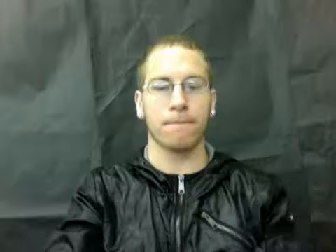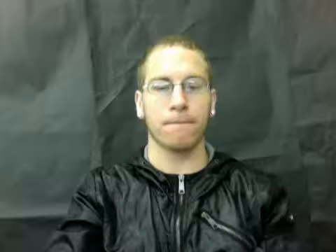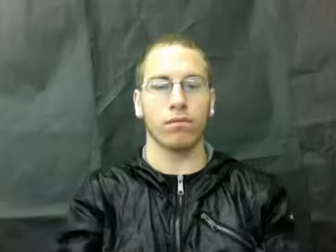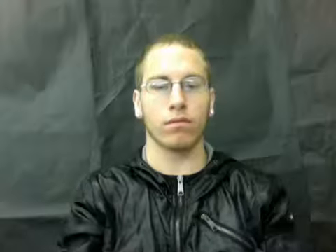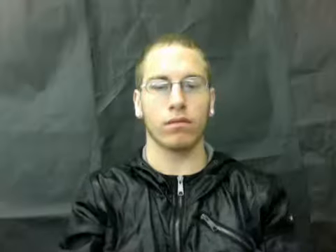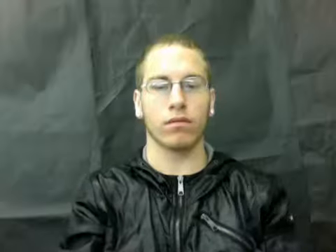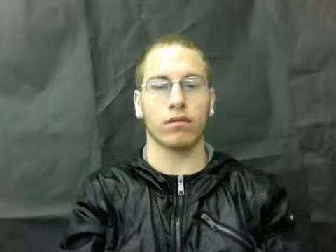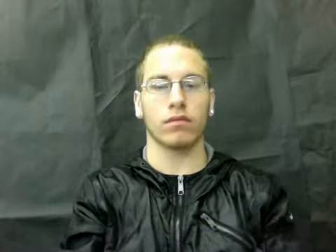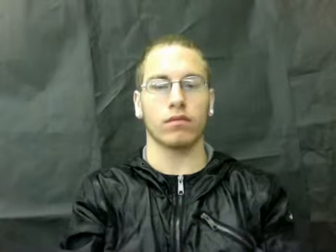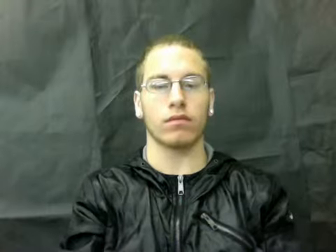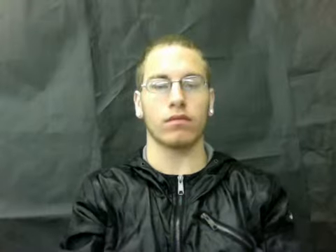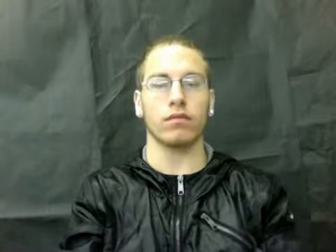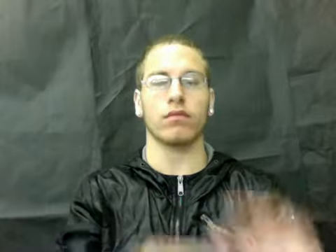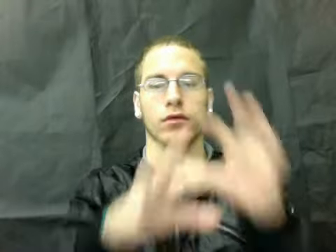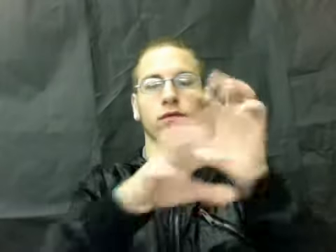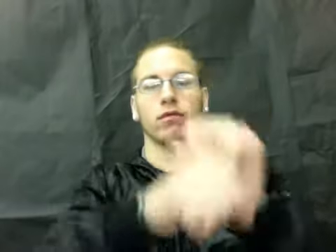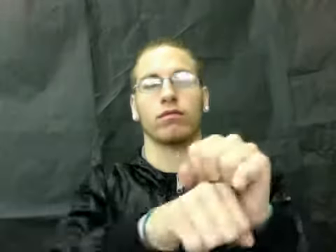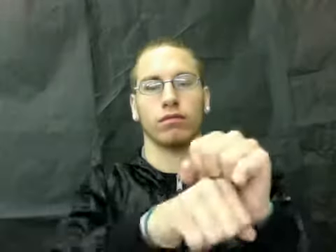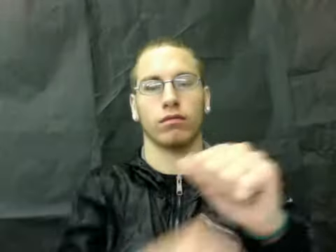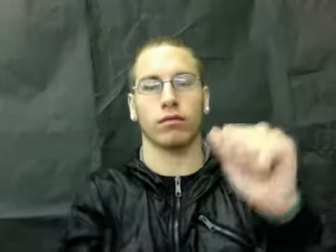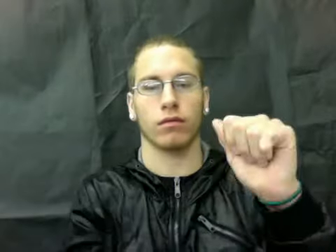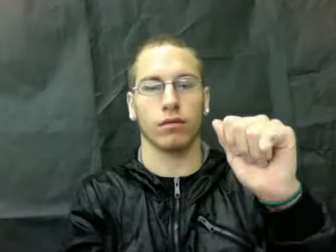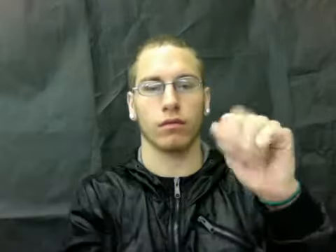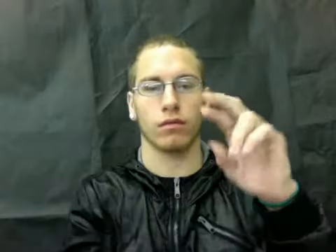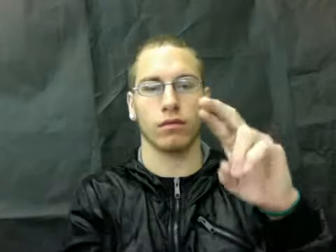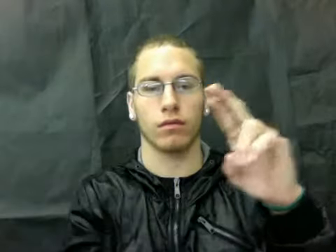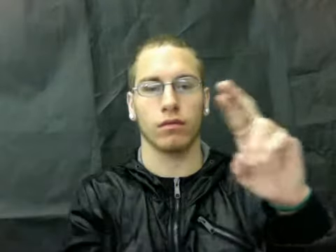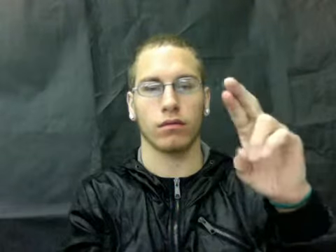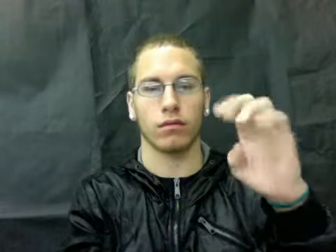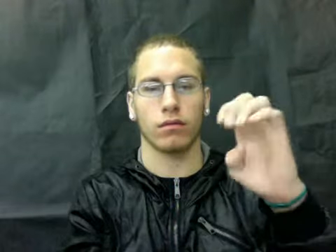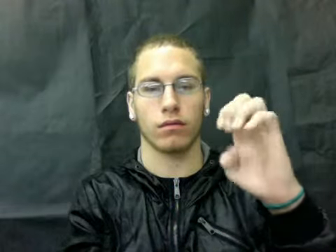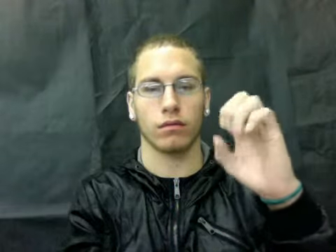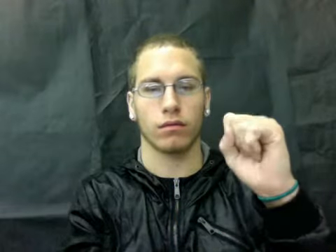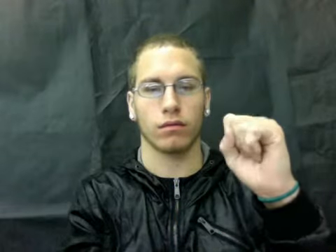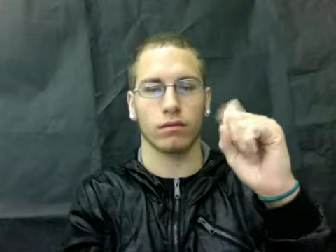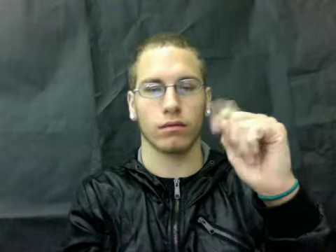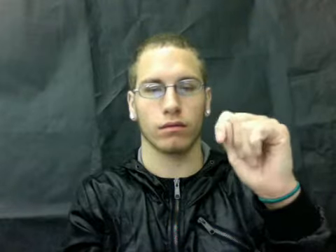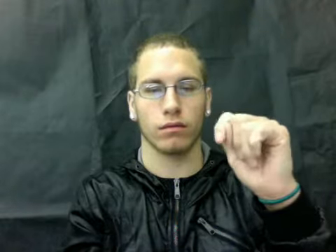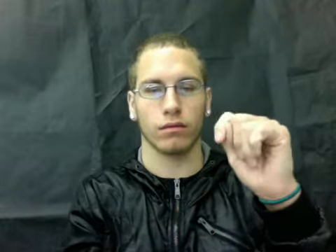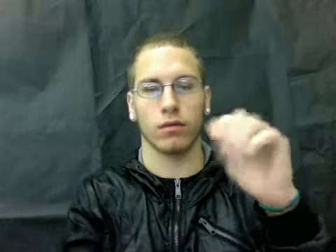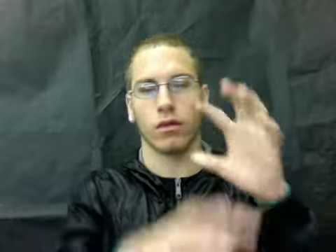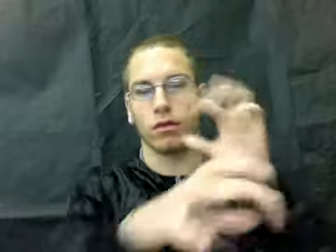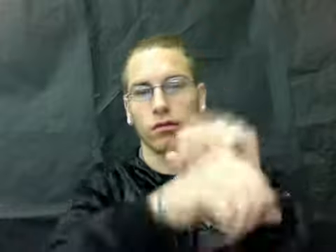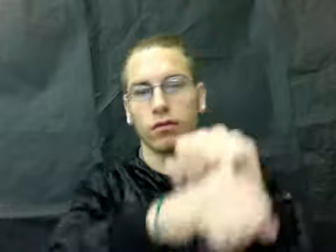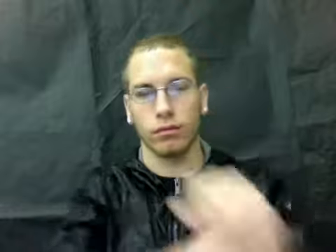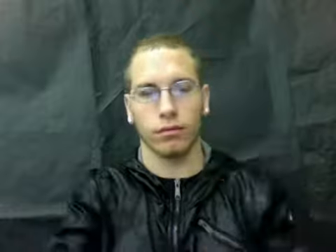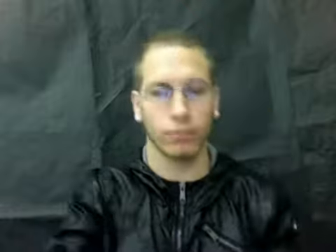Arrest